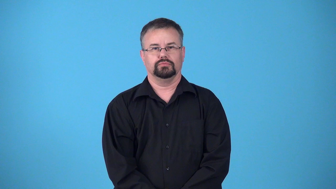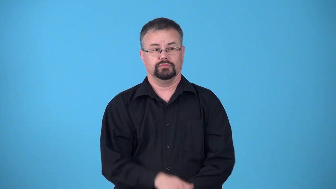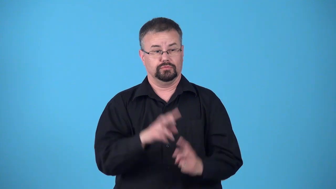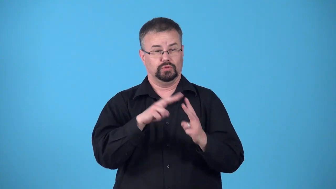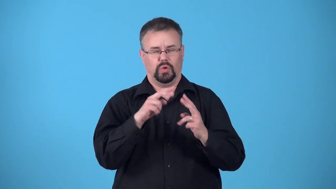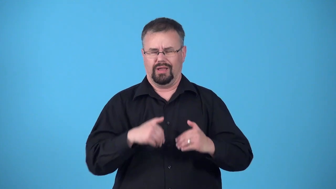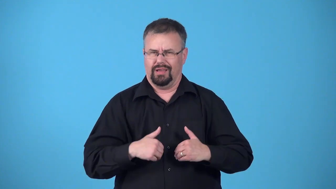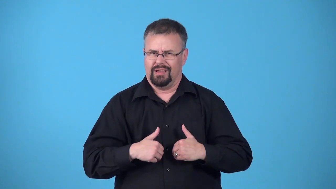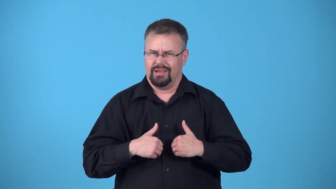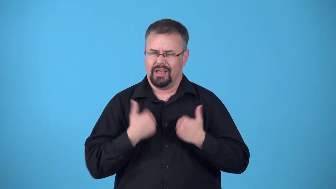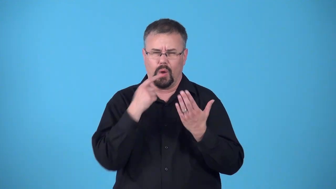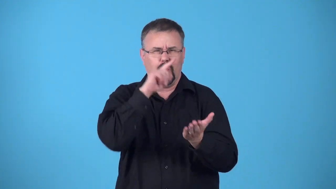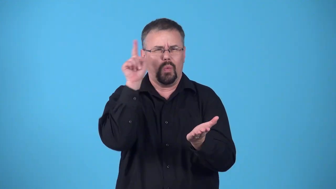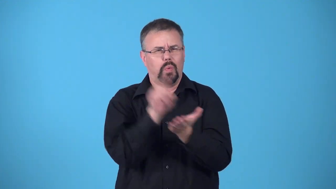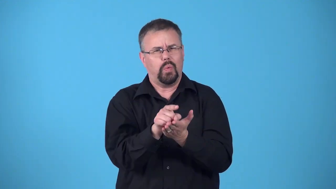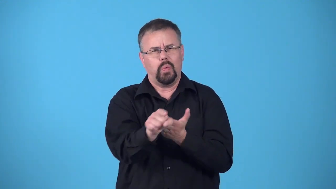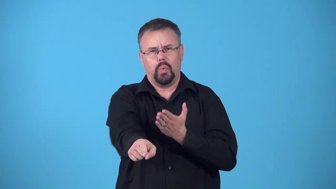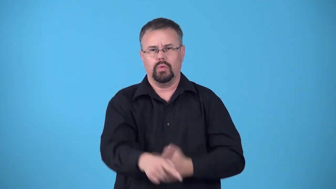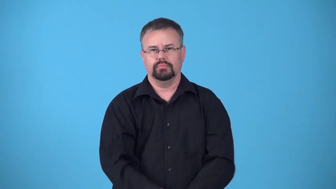puppy love